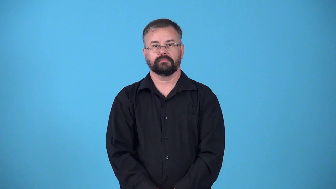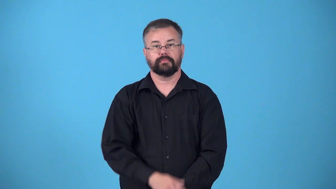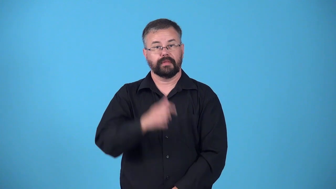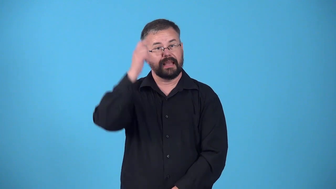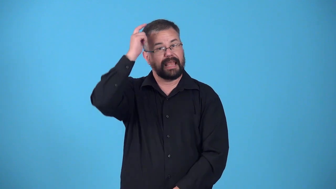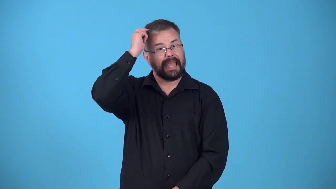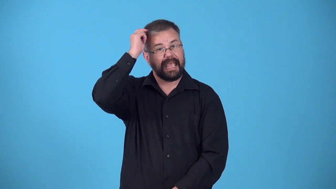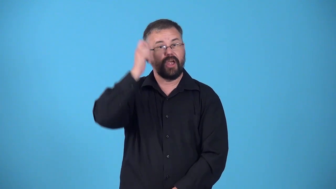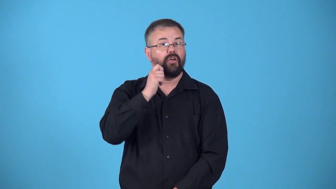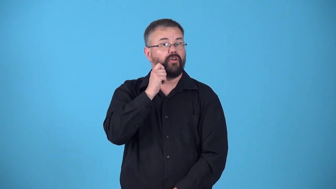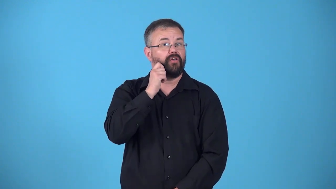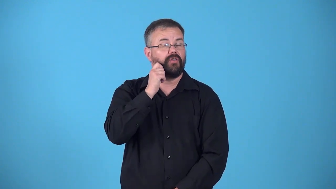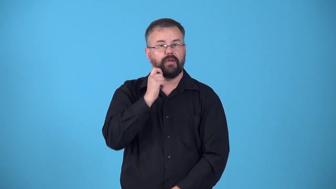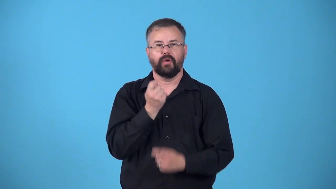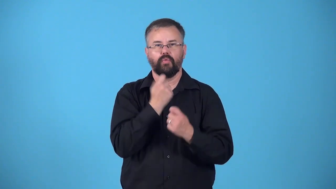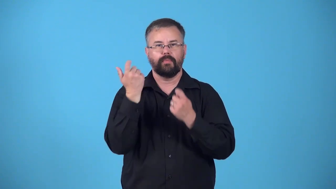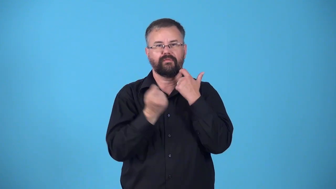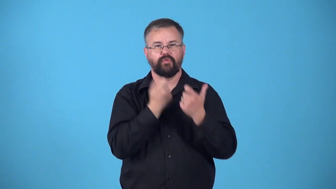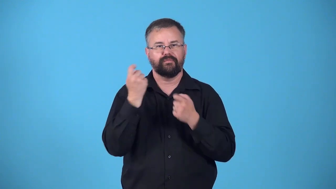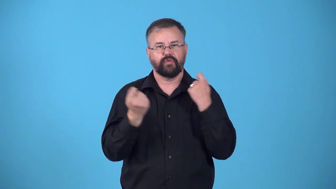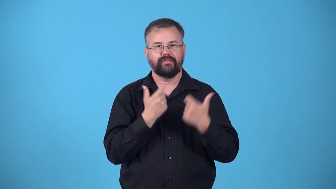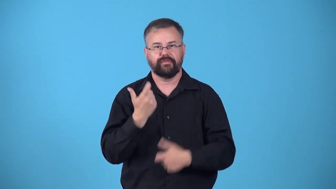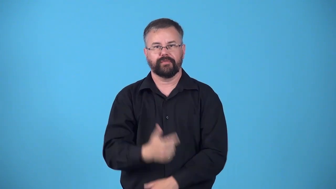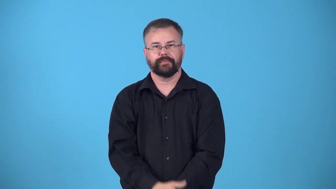epilation